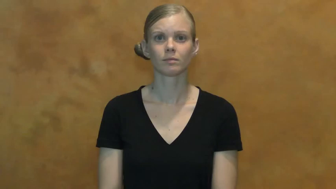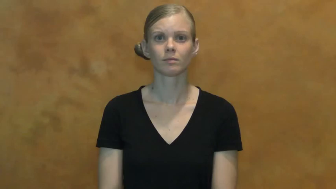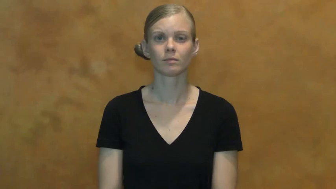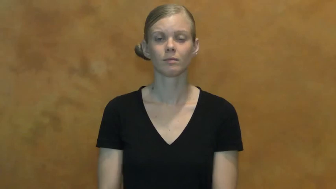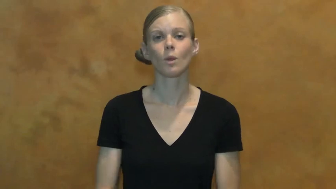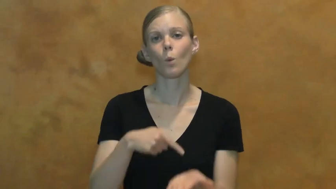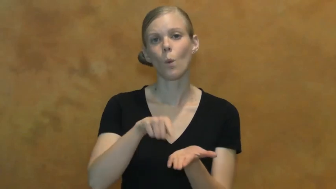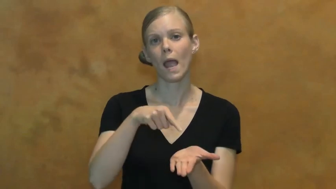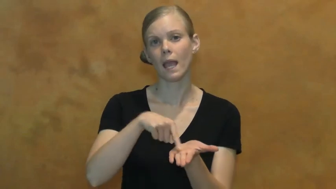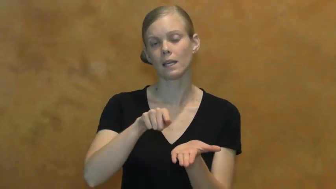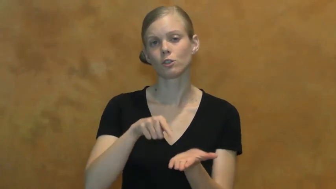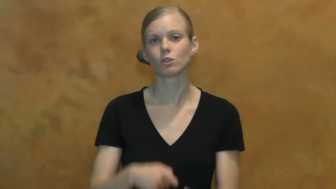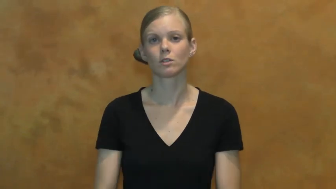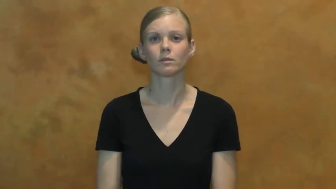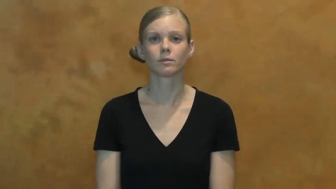wage